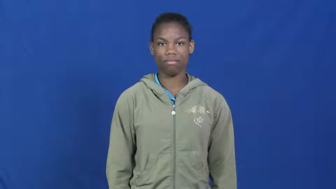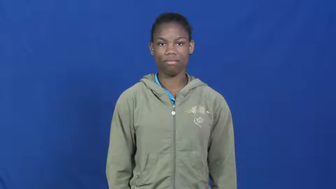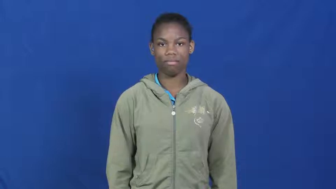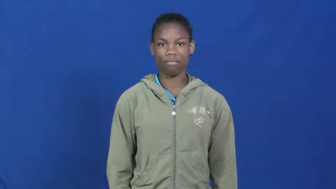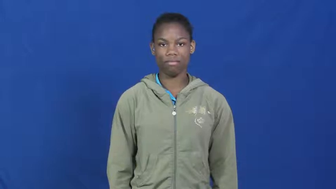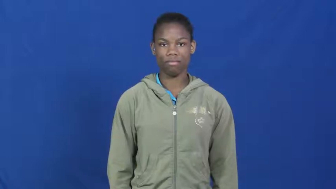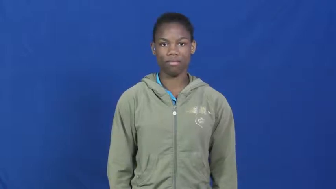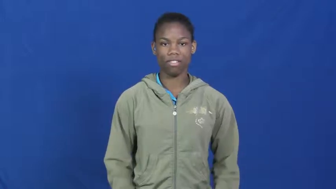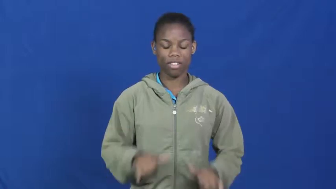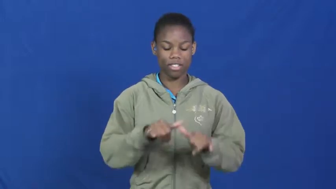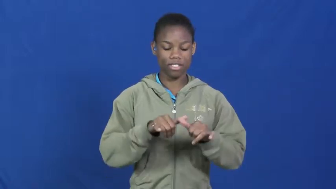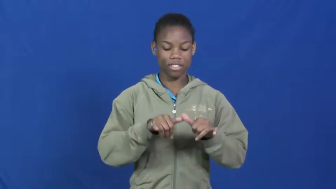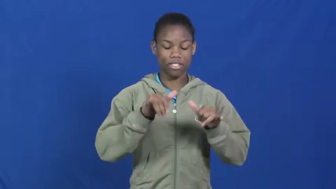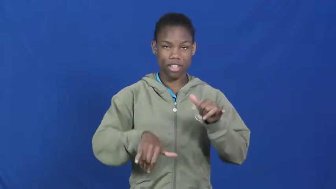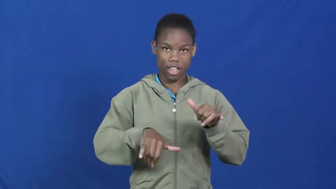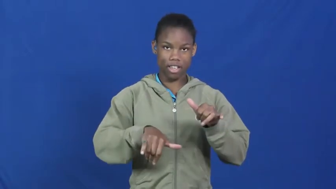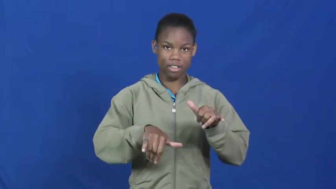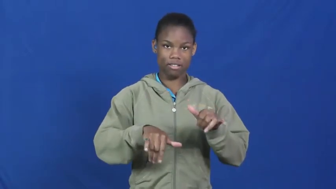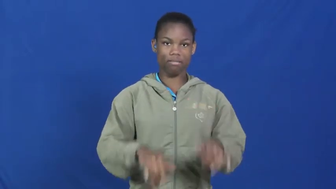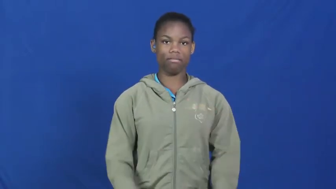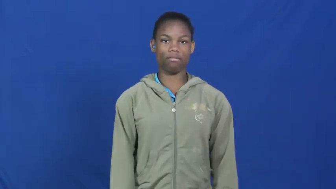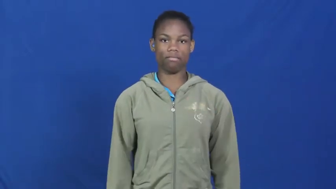stay behind,remain behind,wait behind